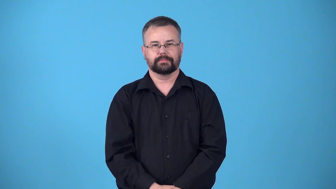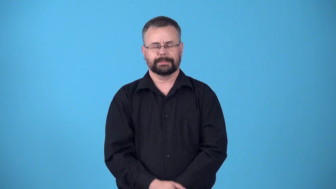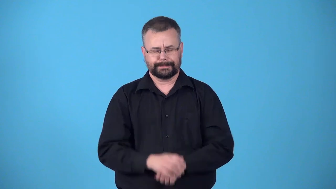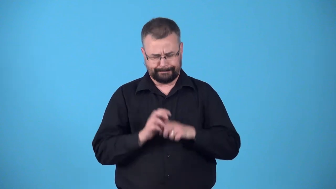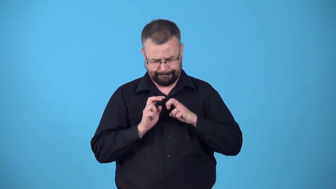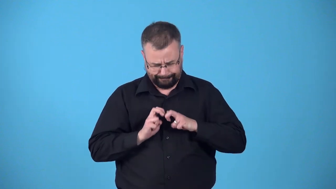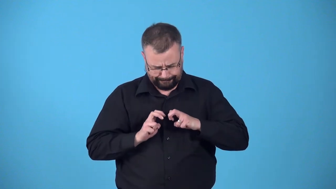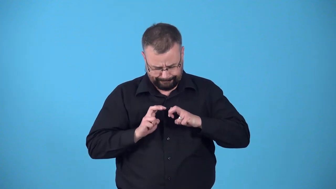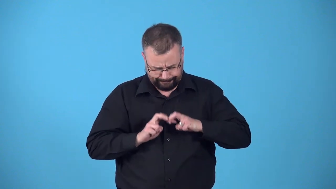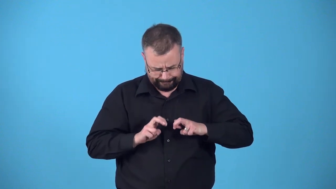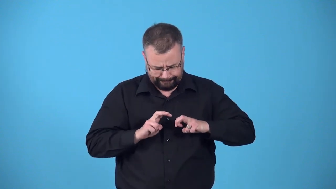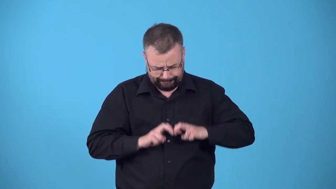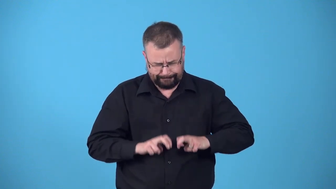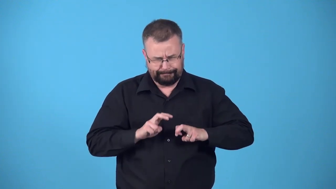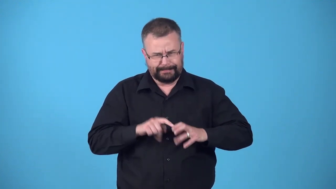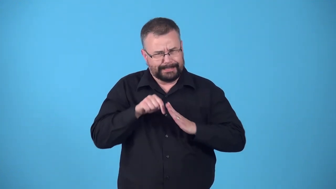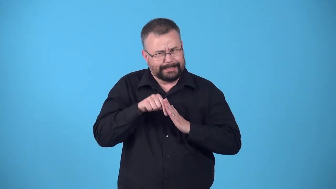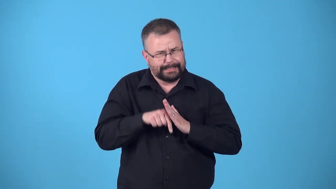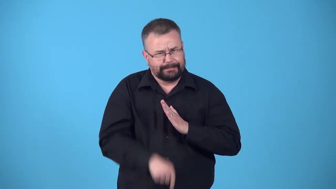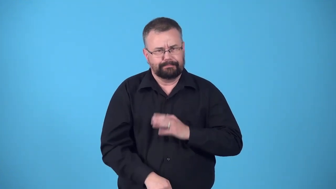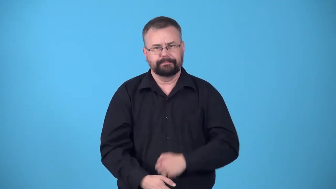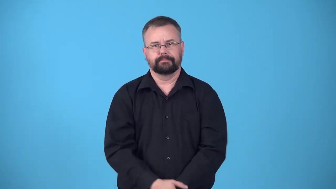dig way down deep